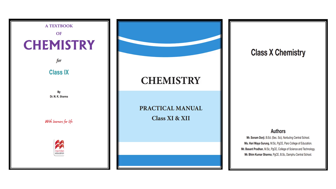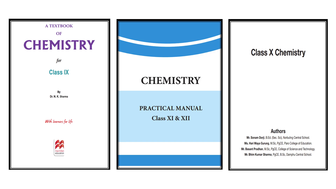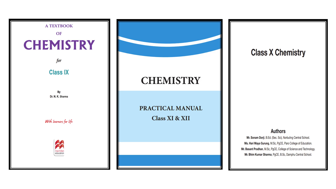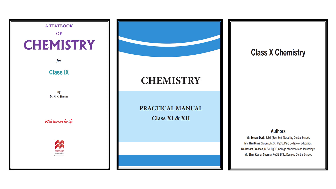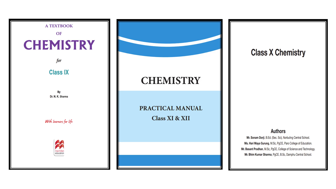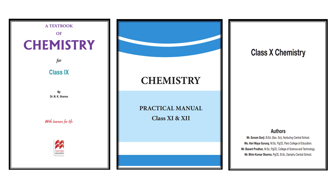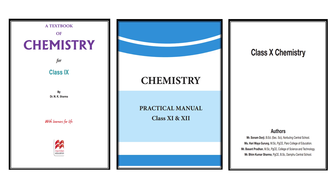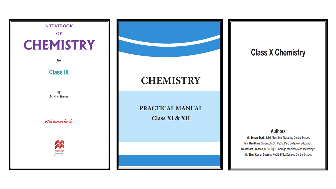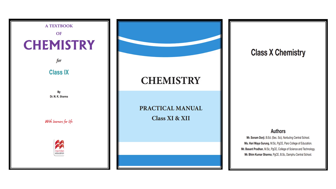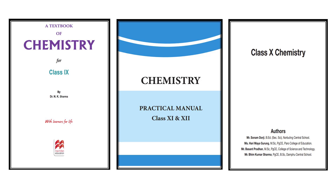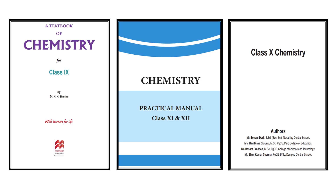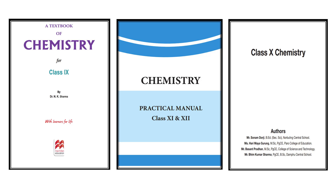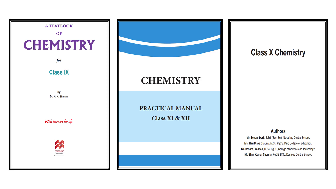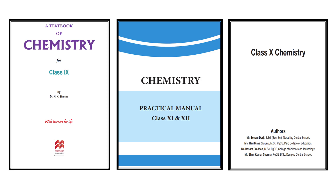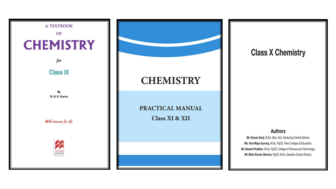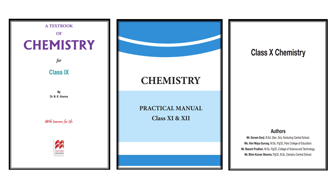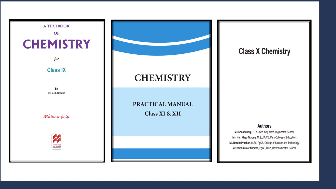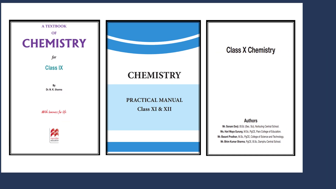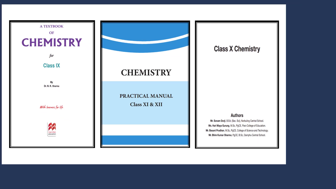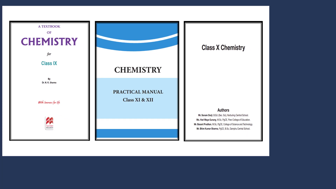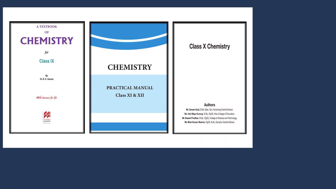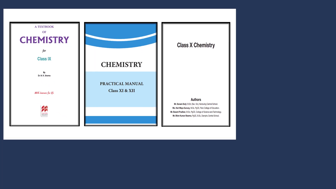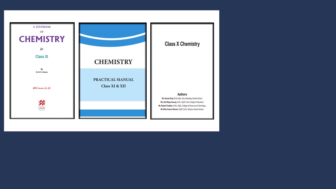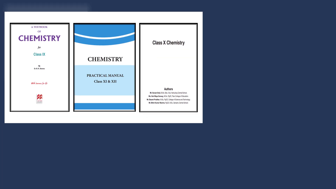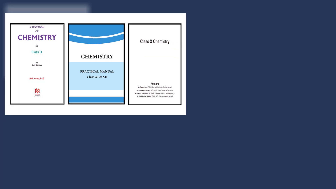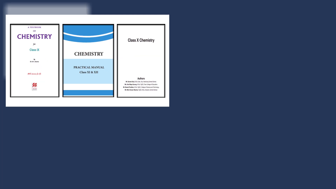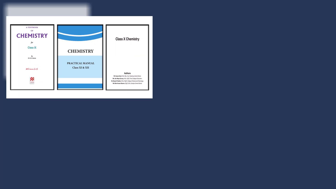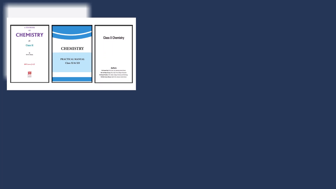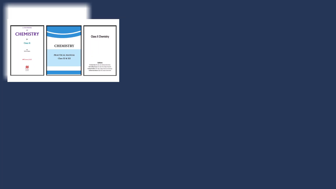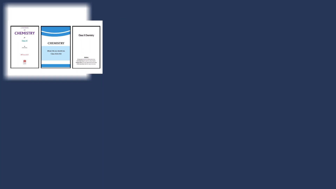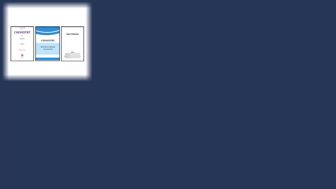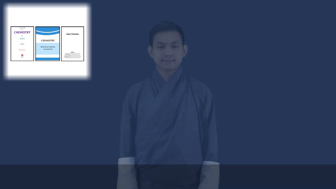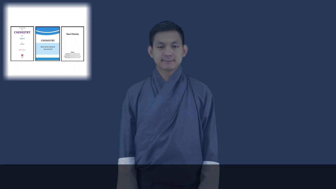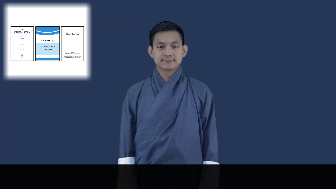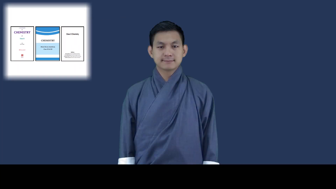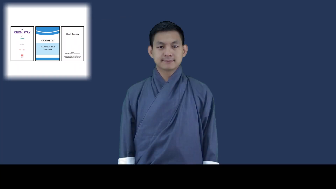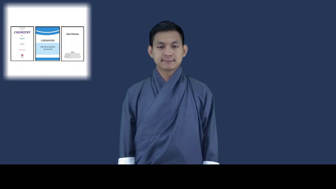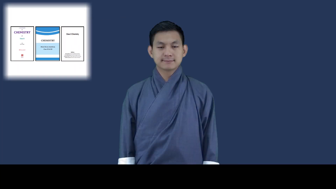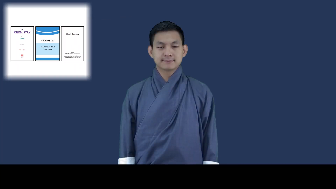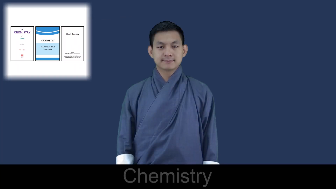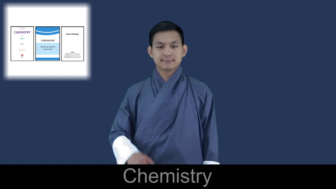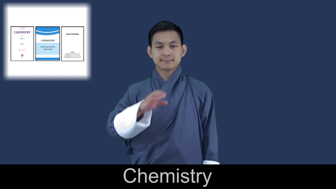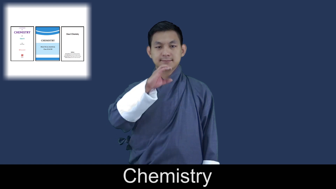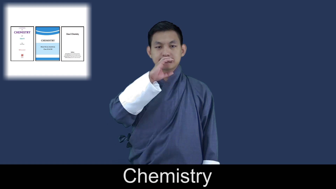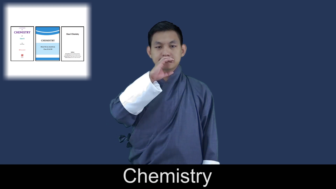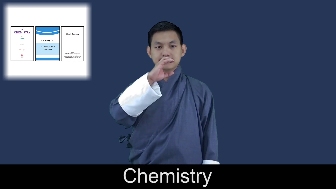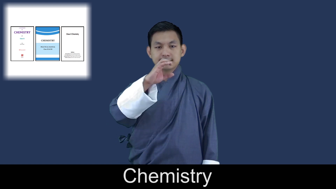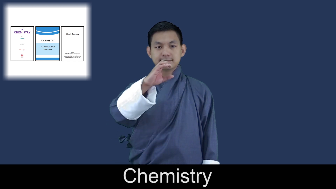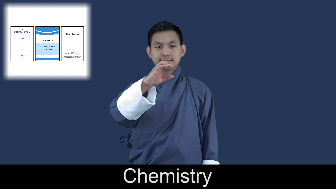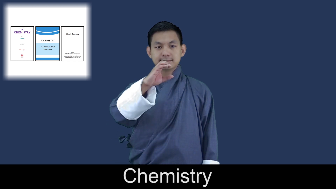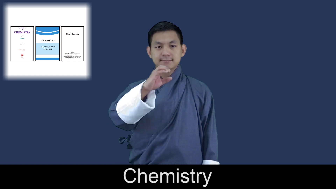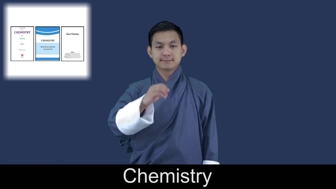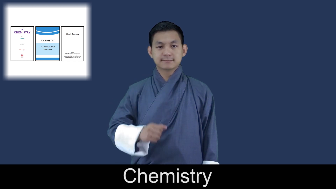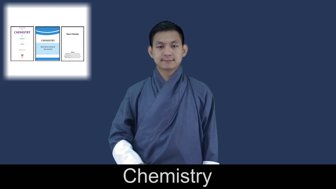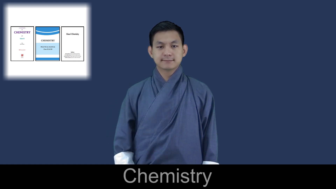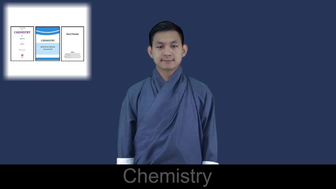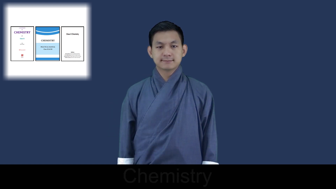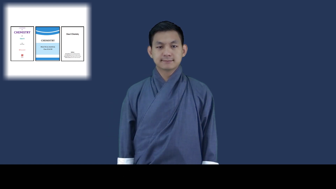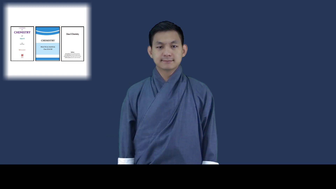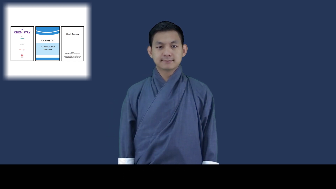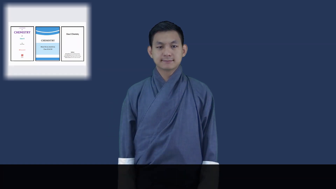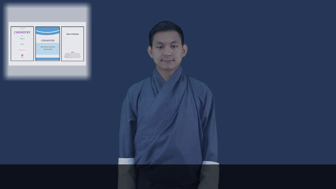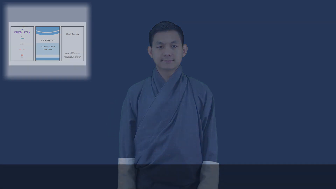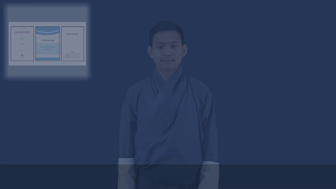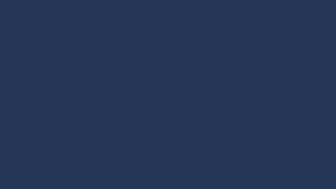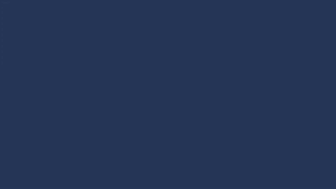CHEMISTRY